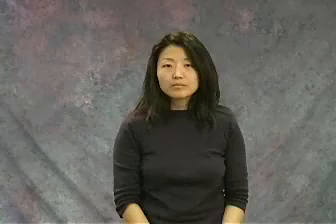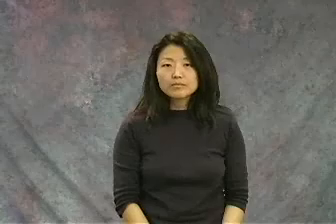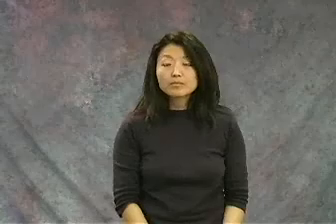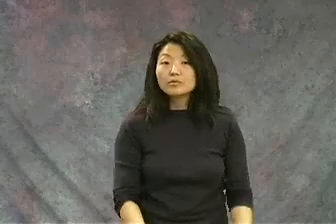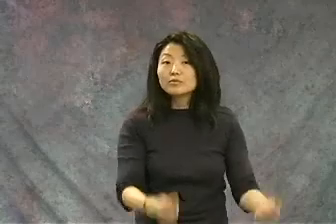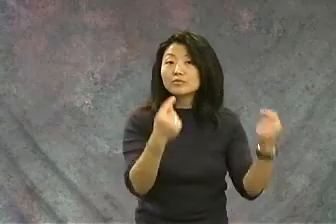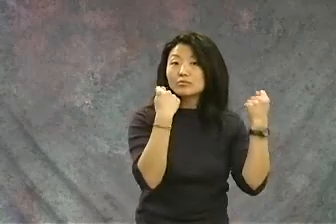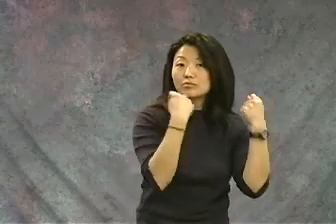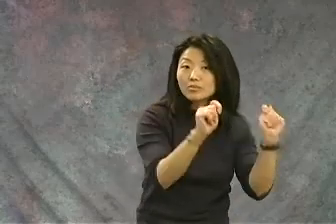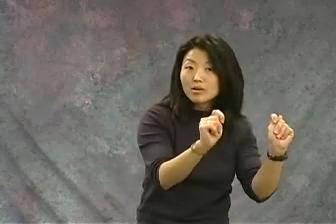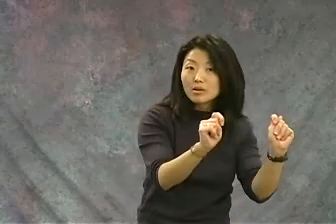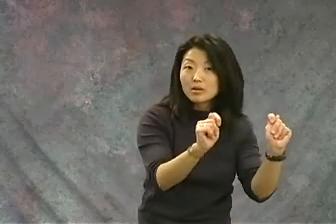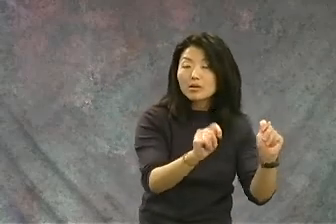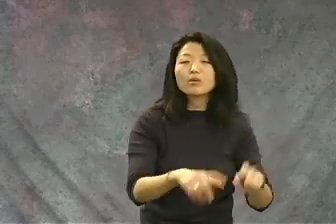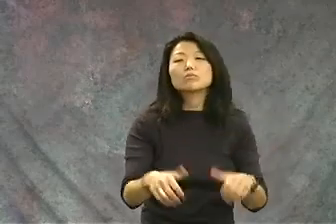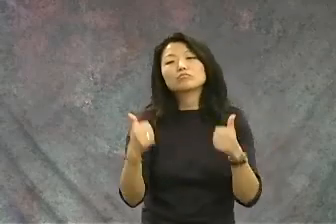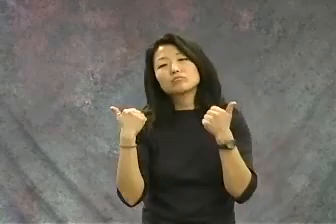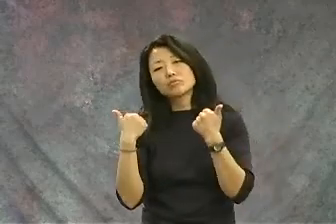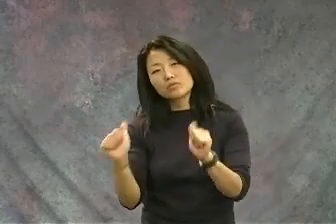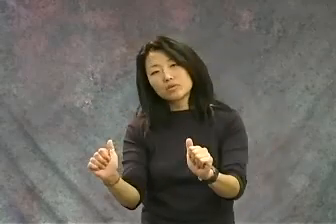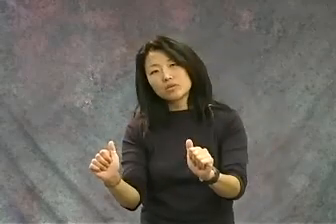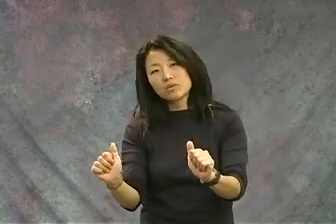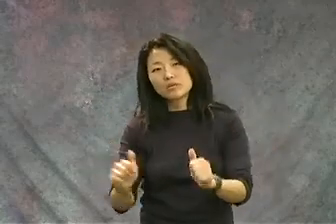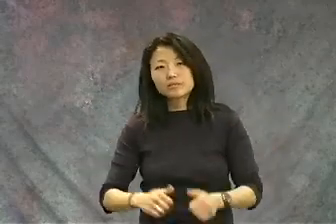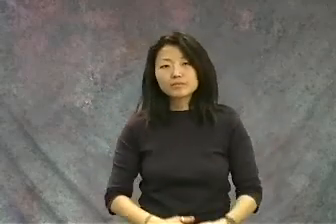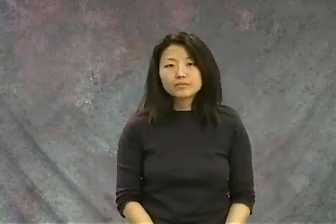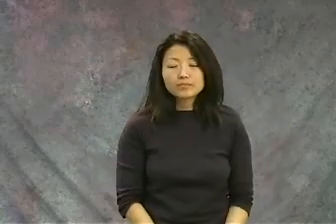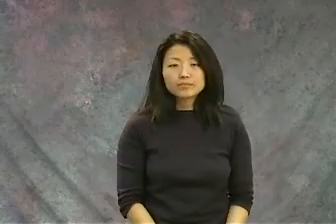try